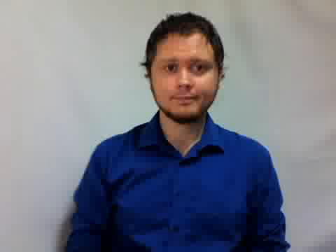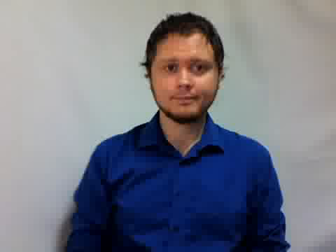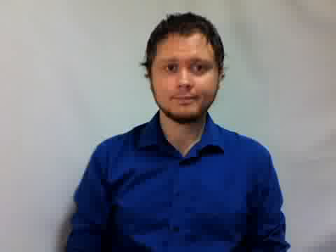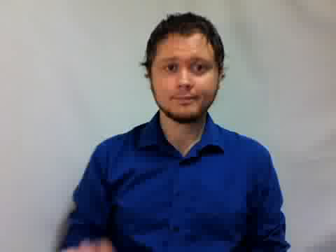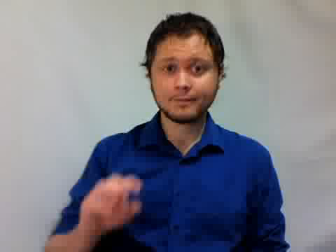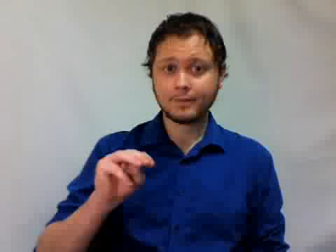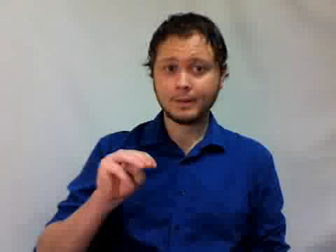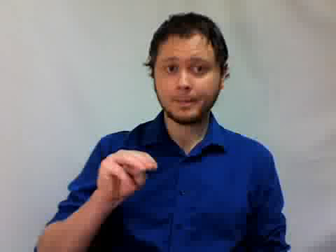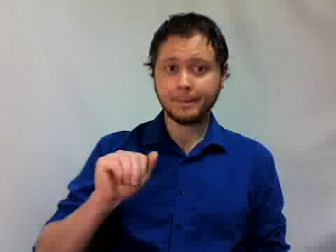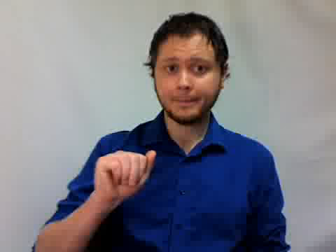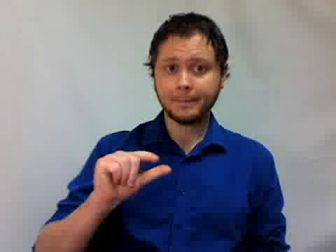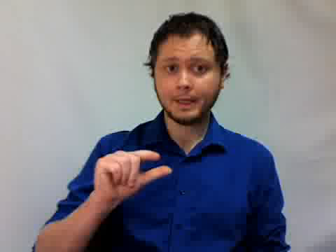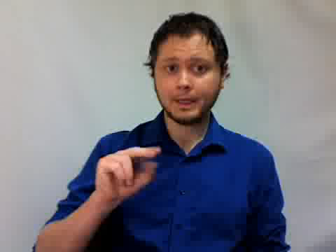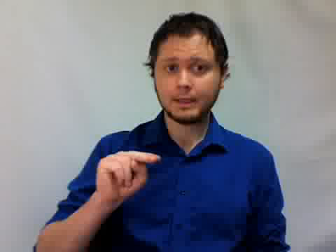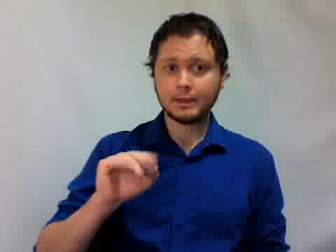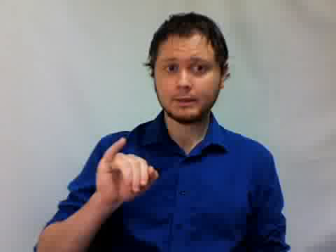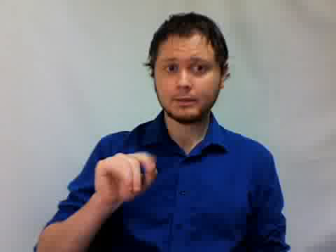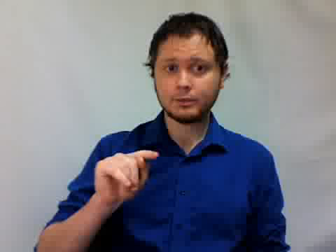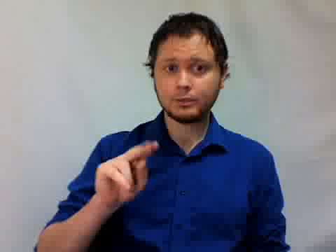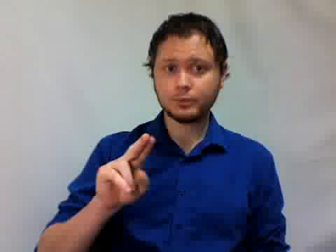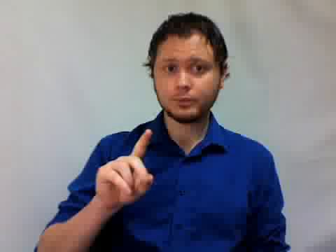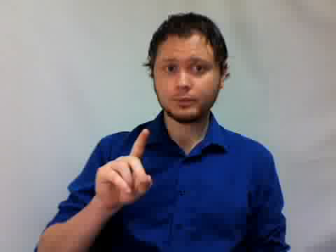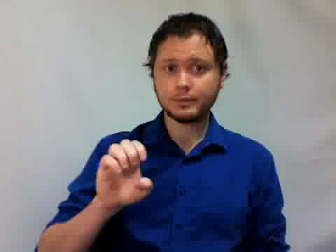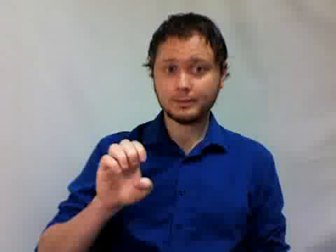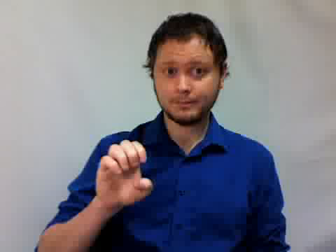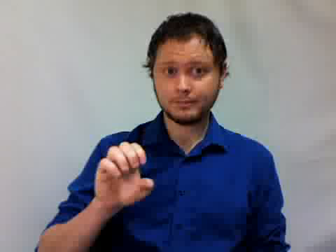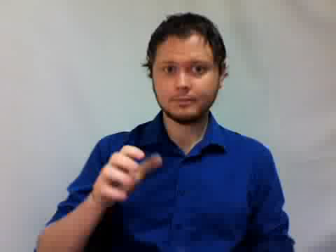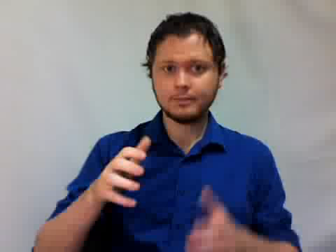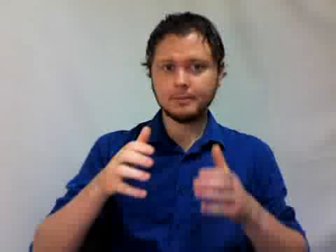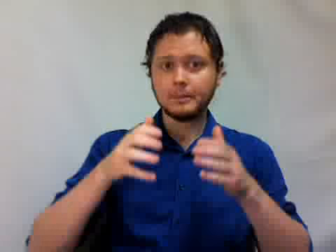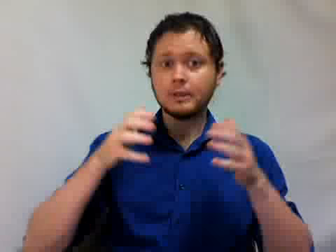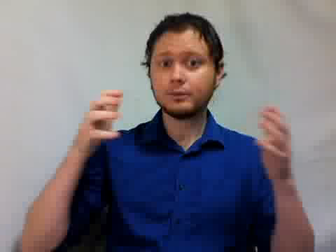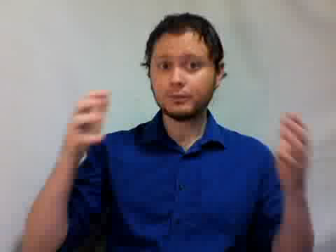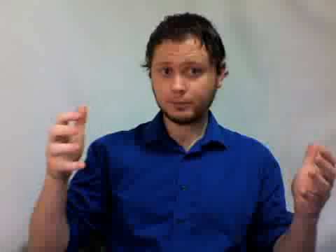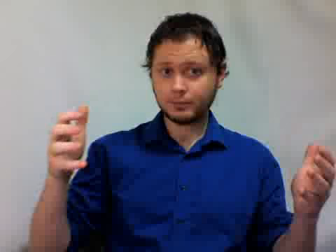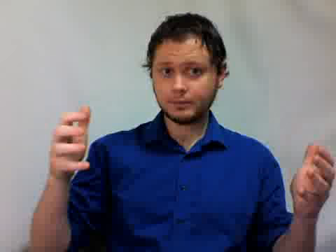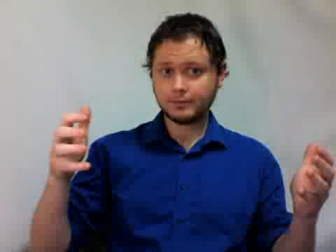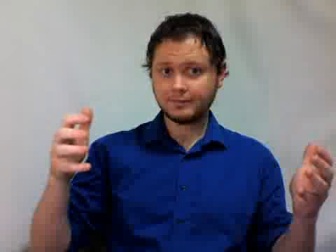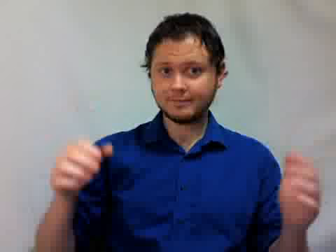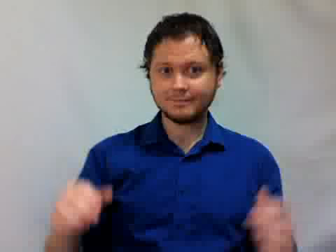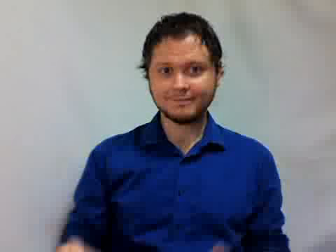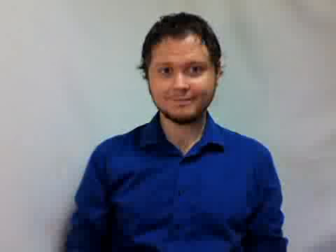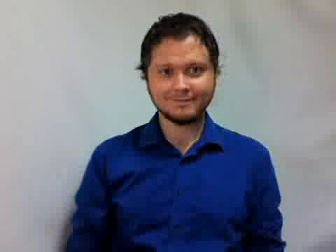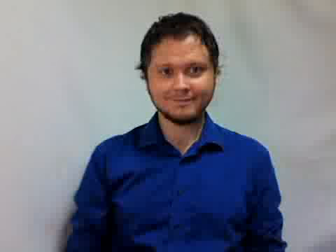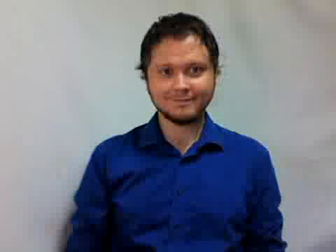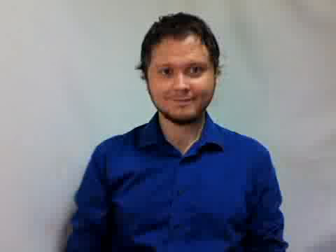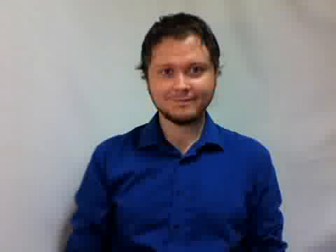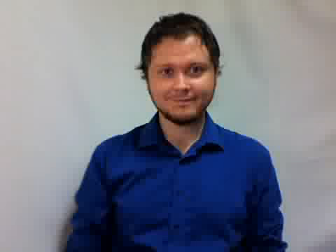Magnitude